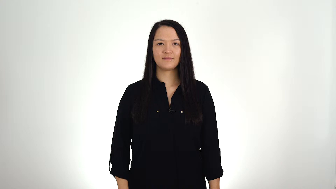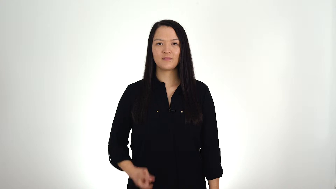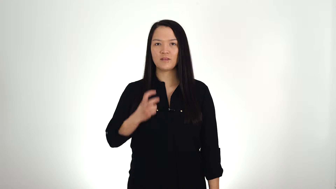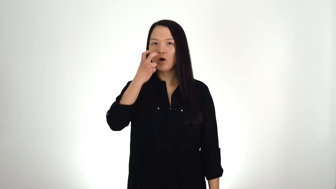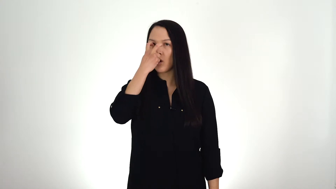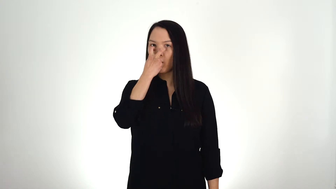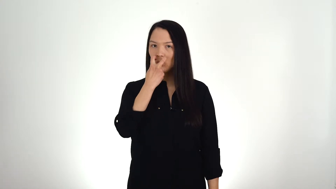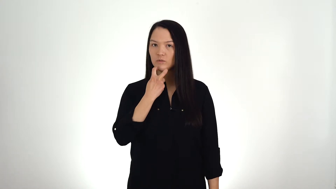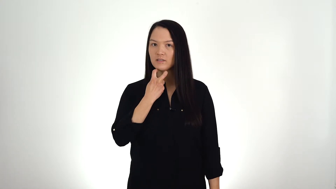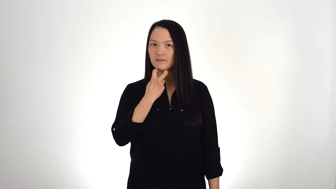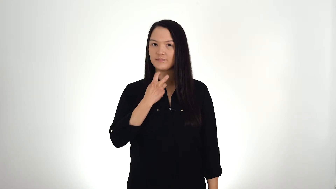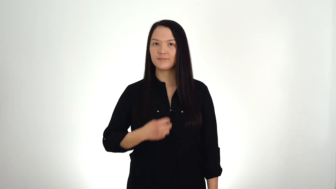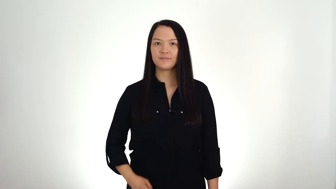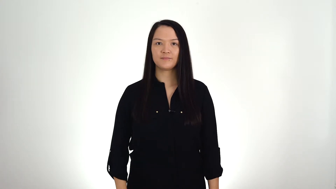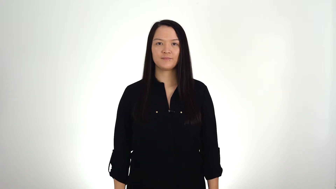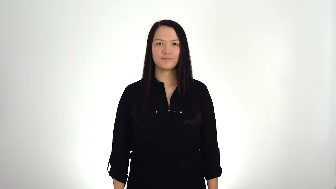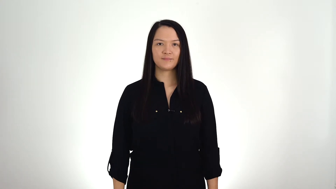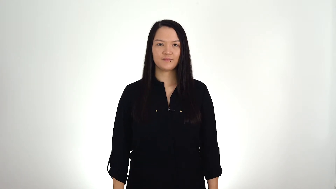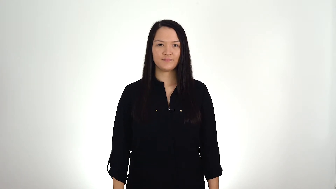Old